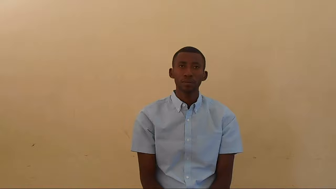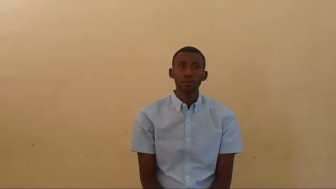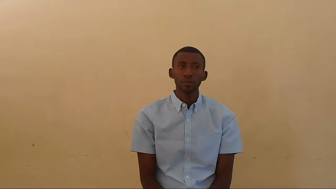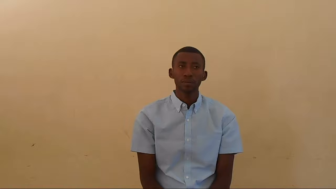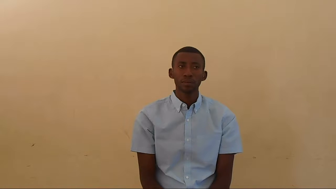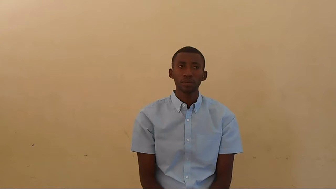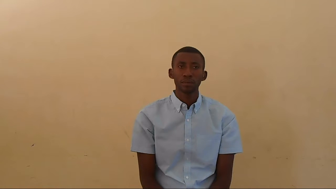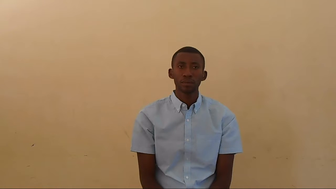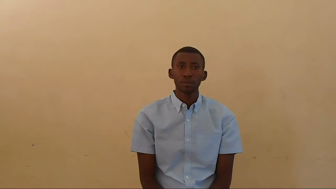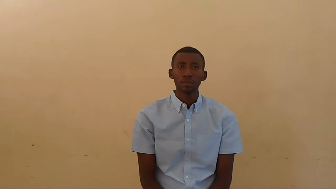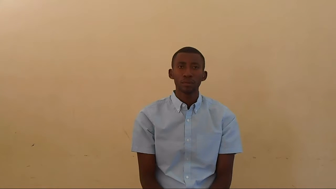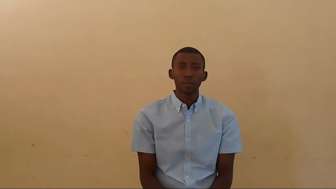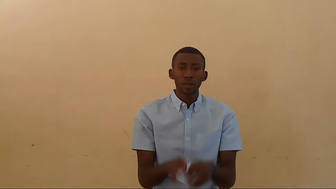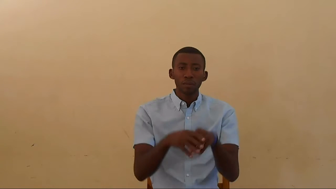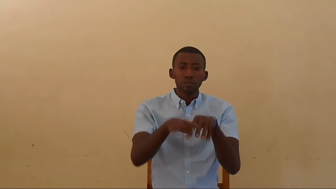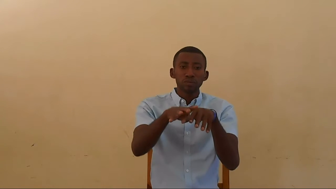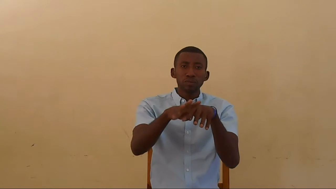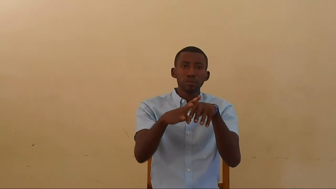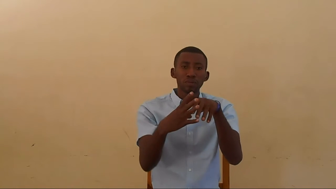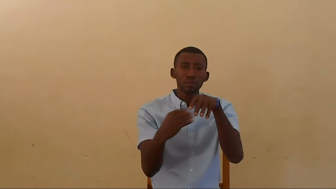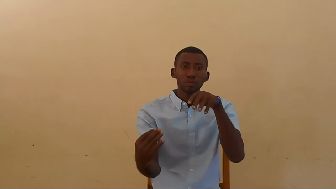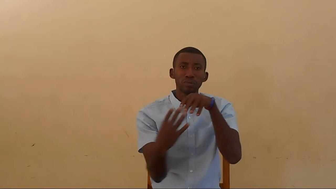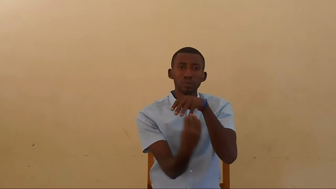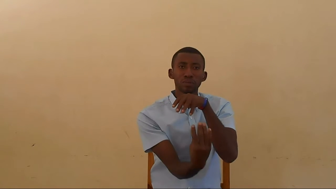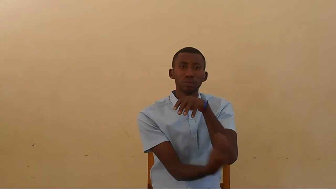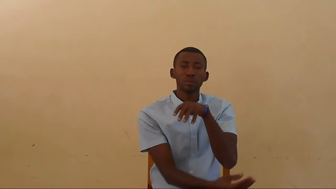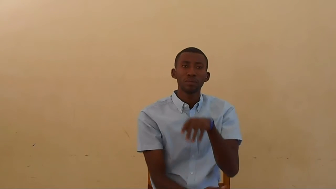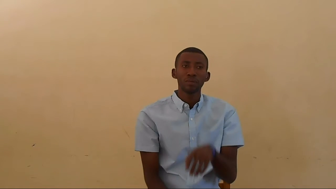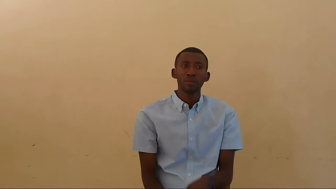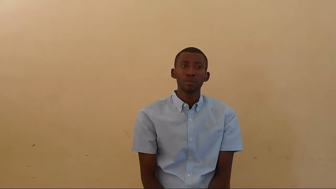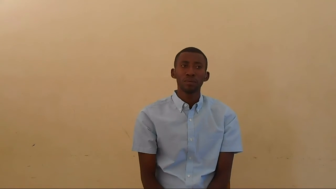straw